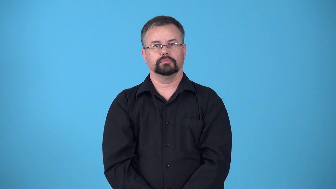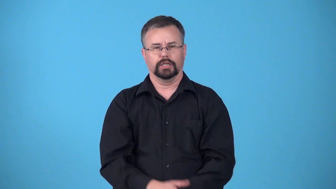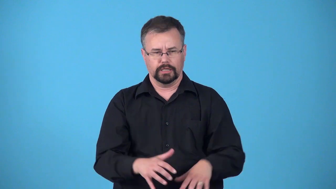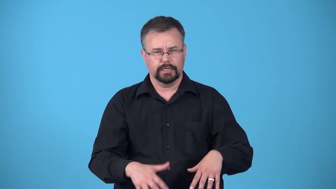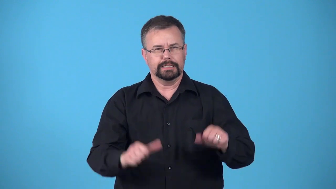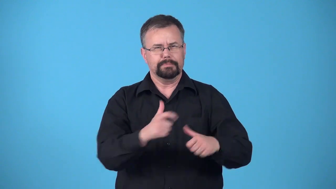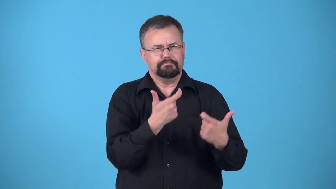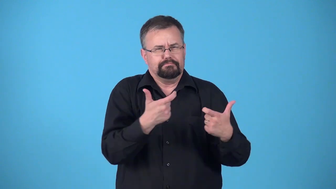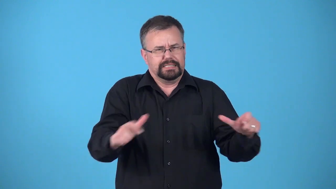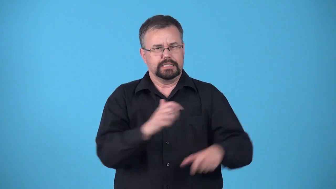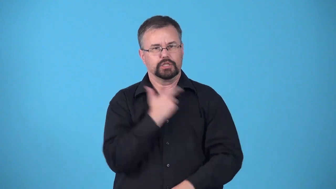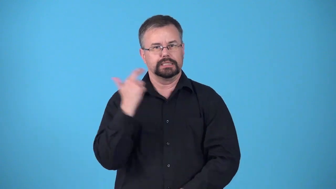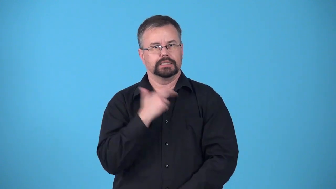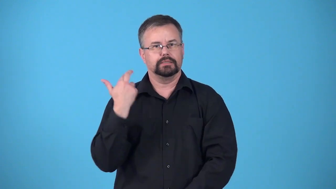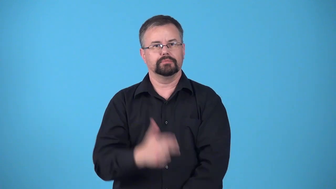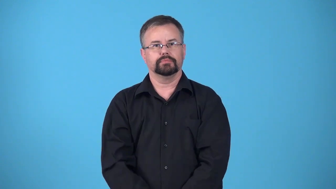swim with the sharks